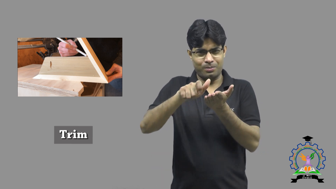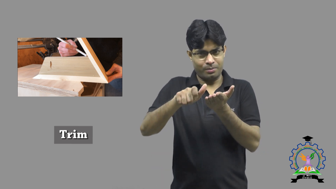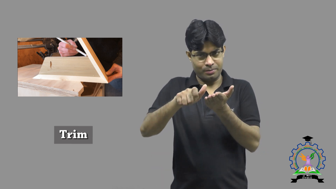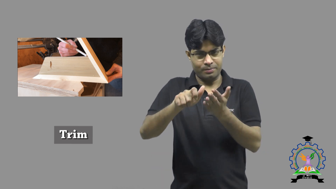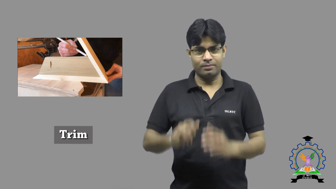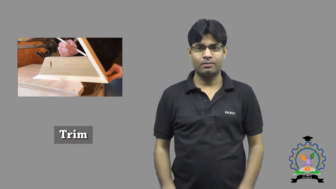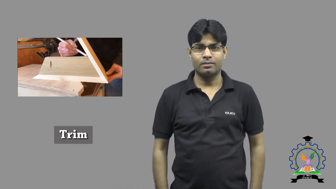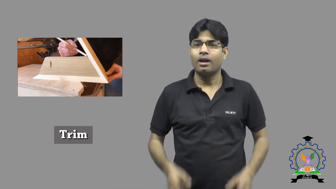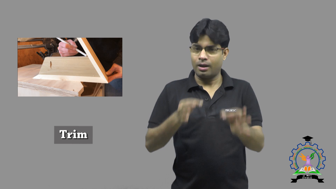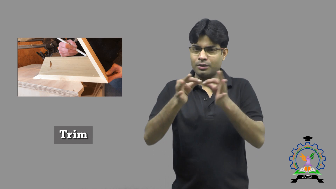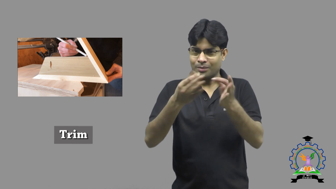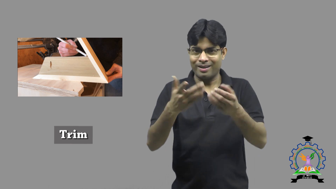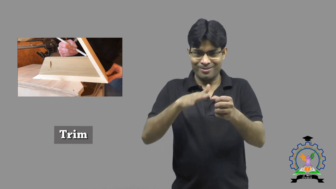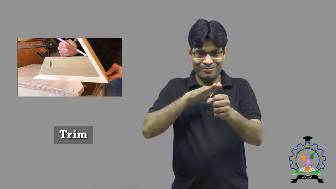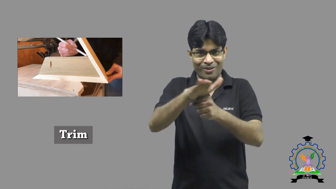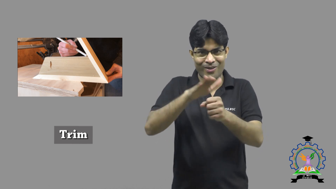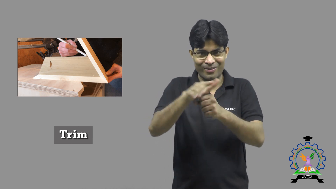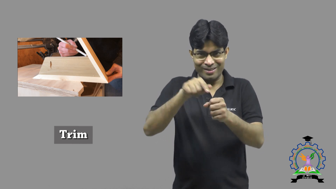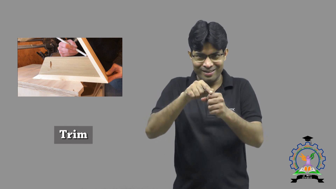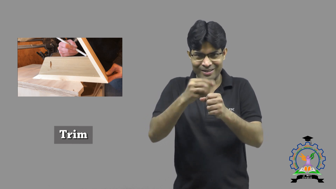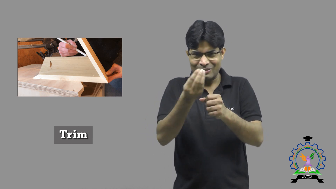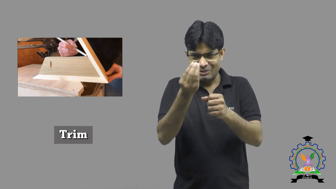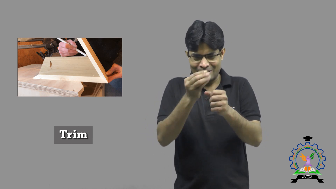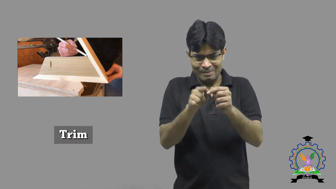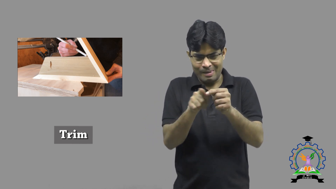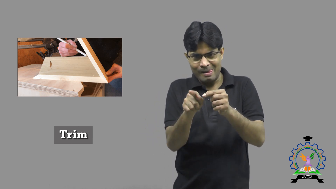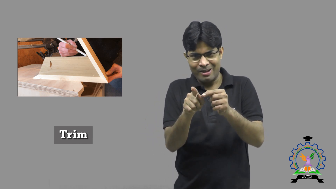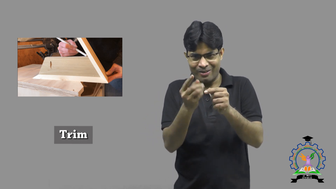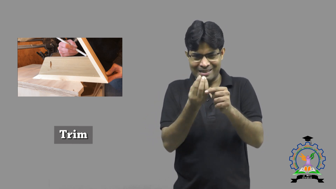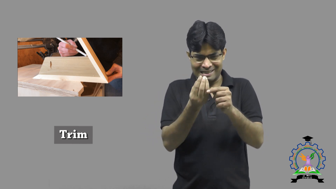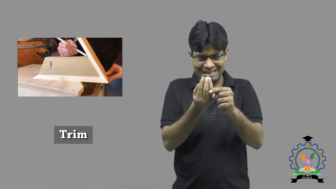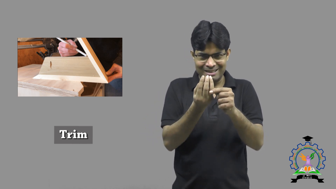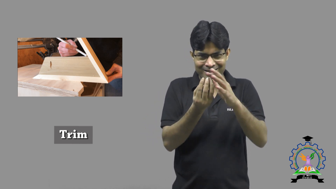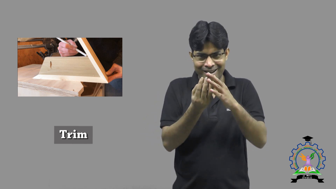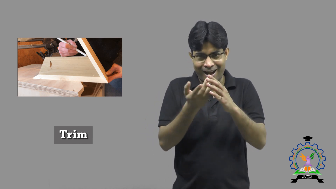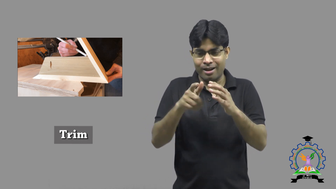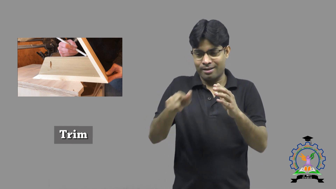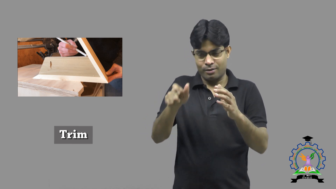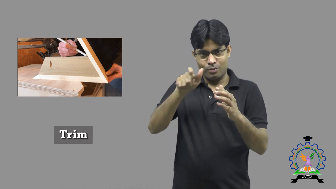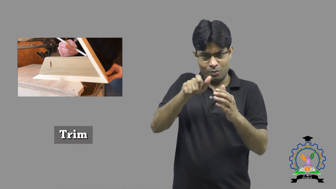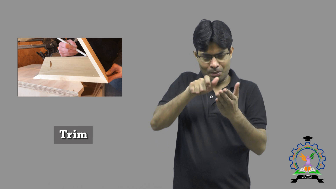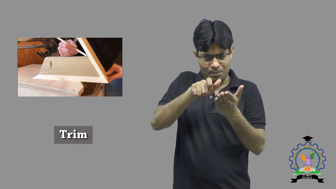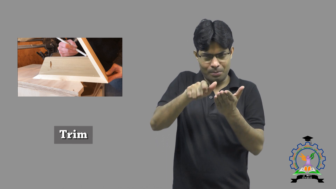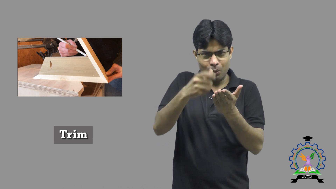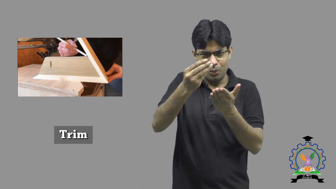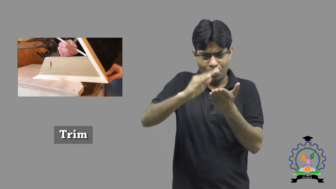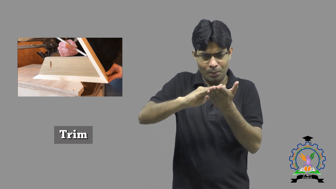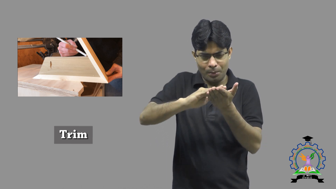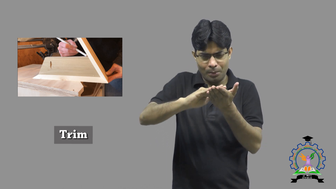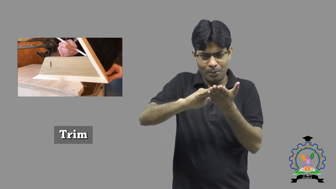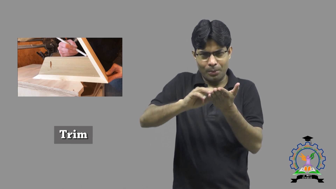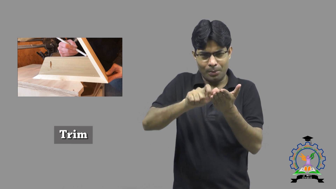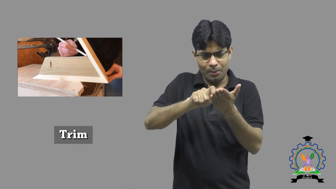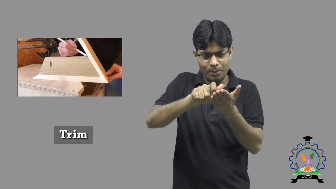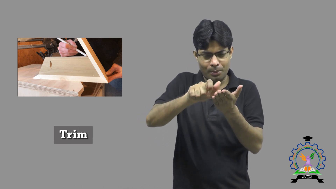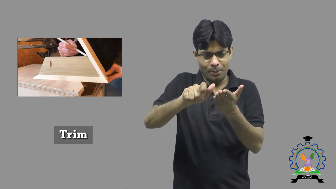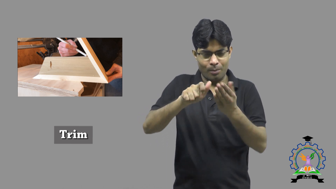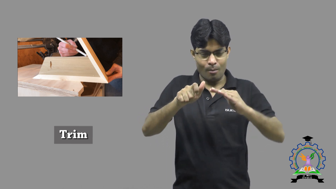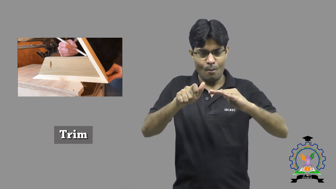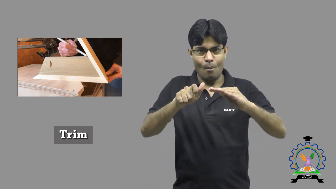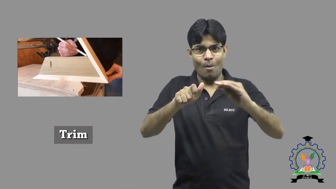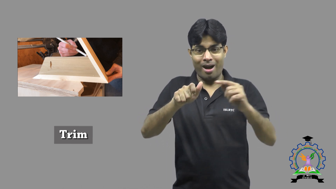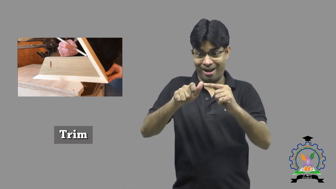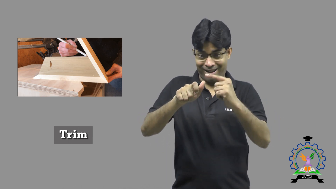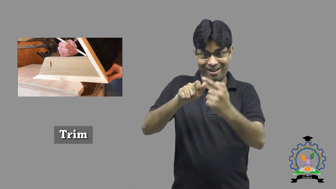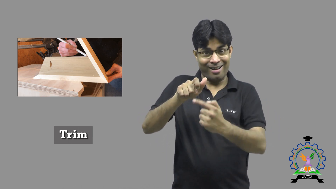Trim